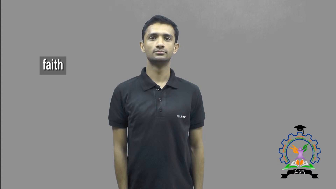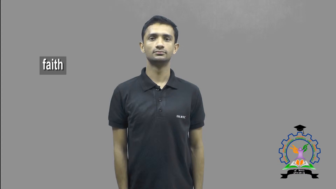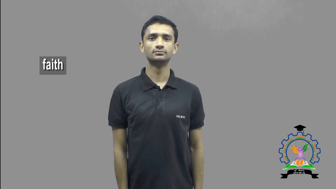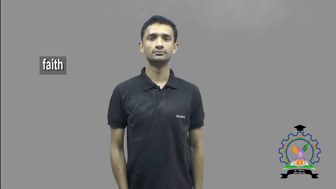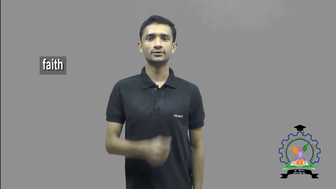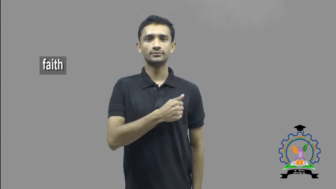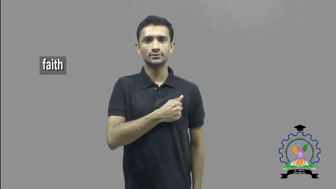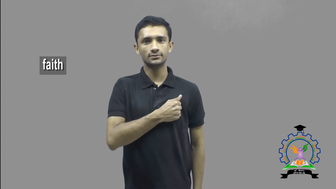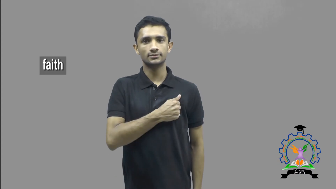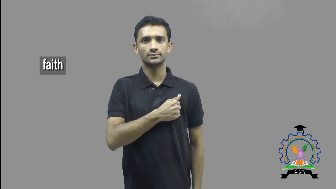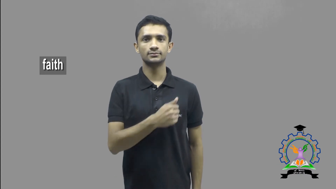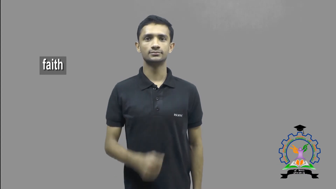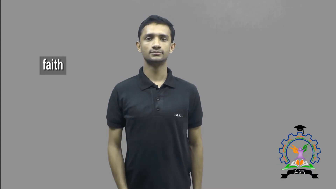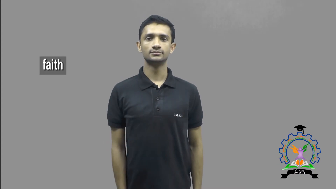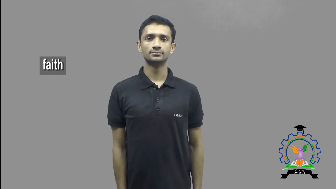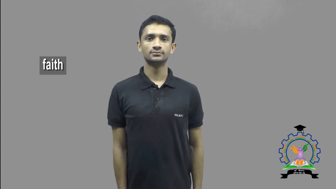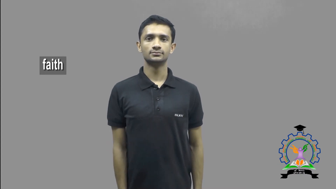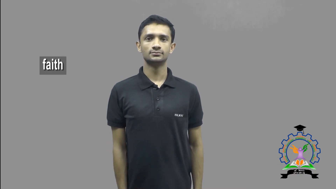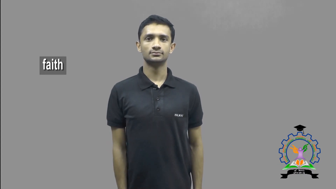faith